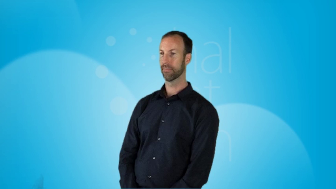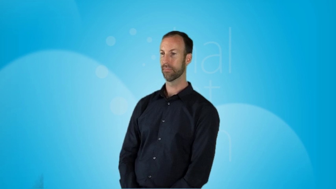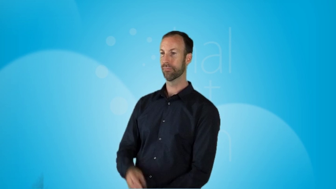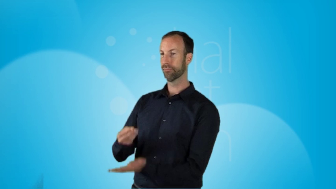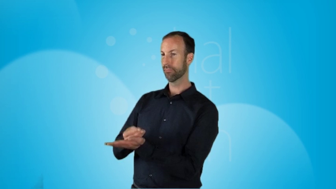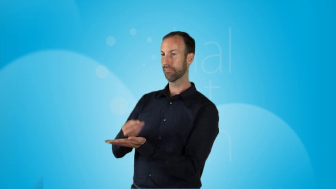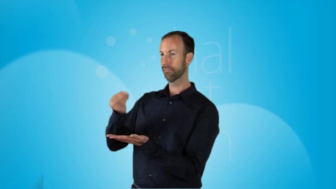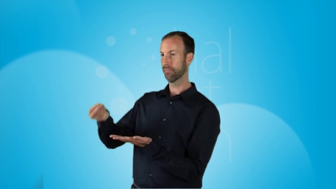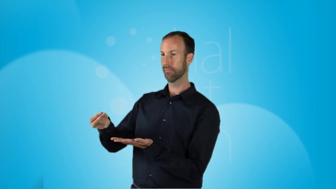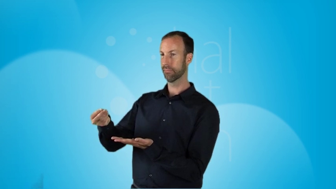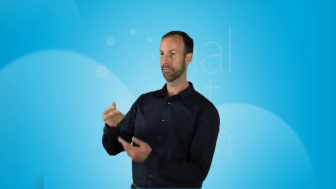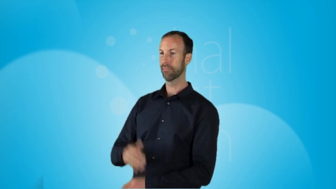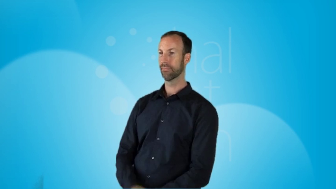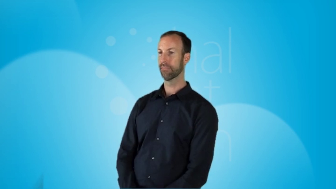buy